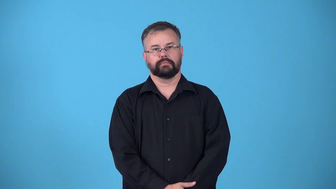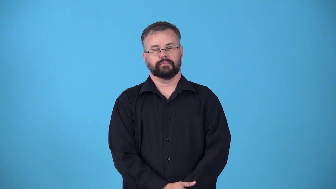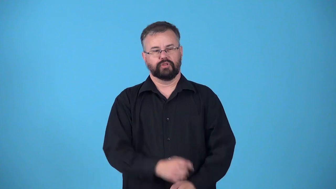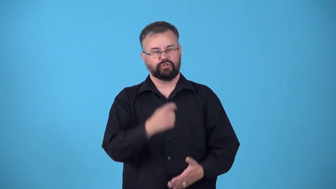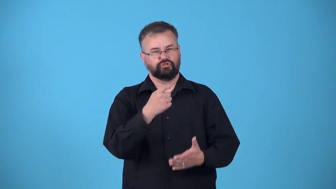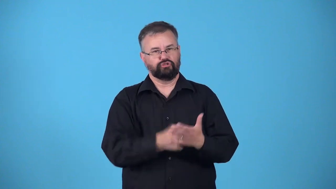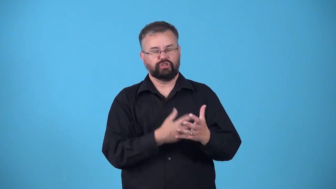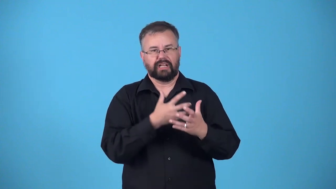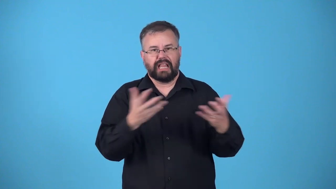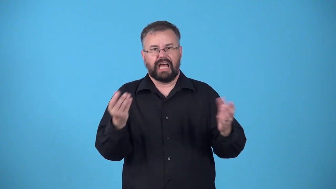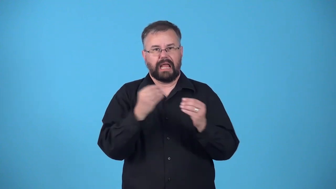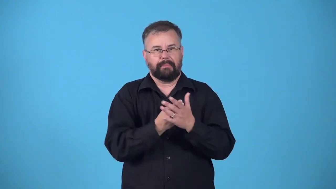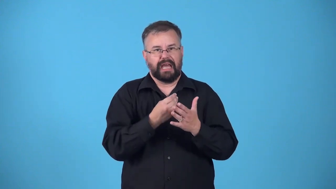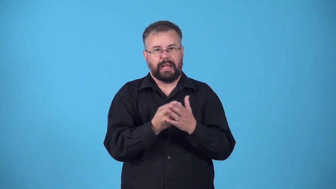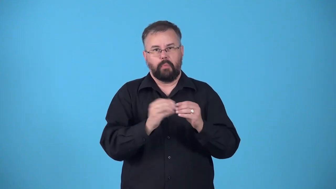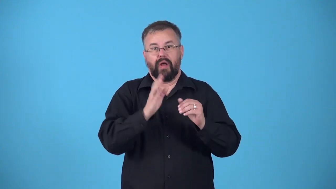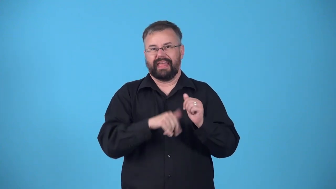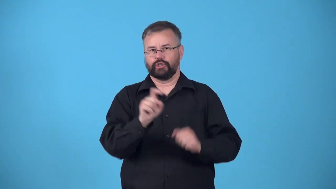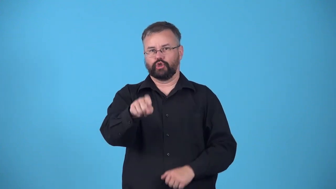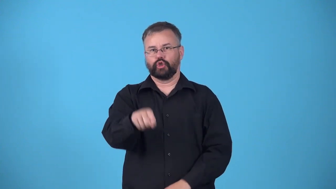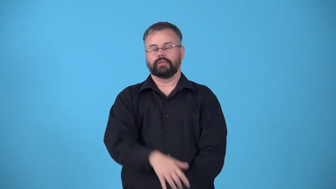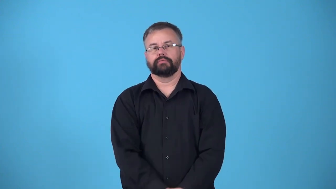gouge